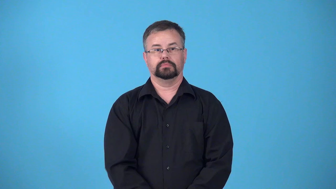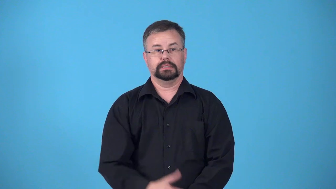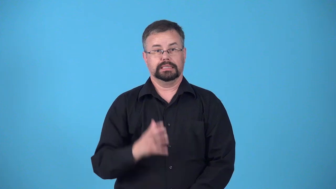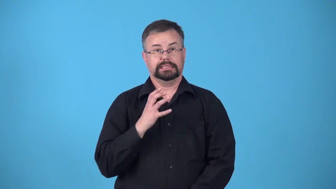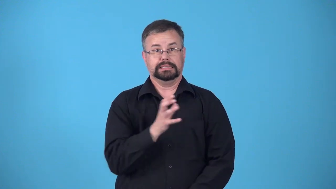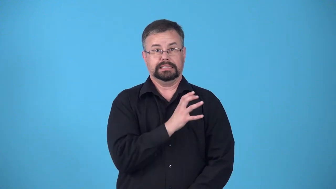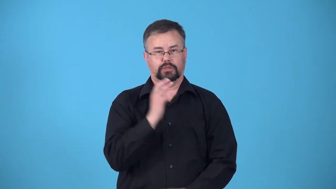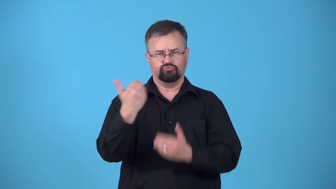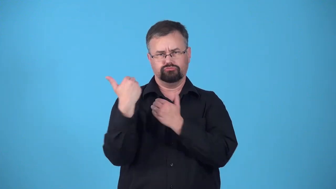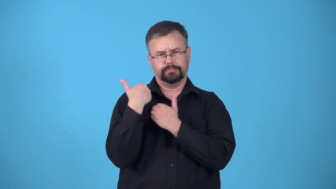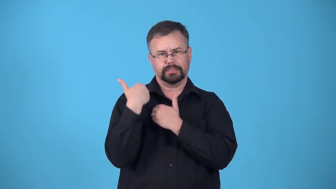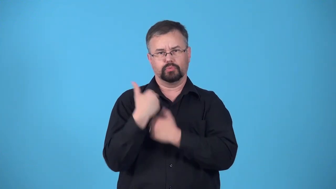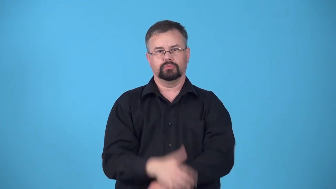citizenship